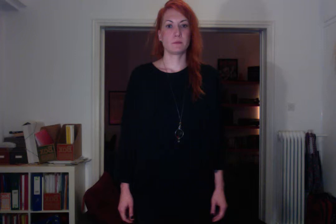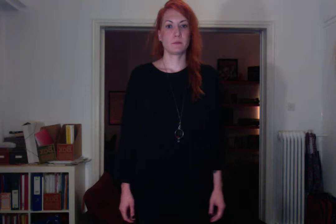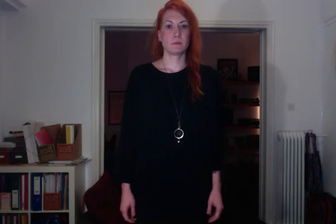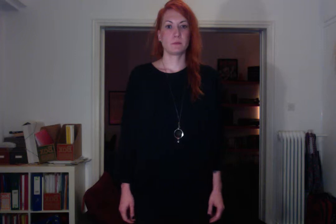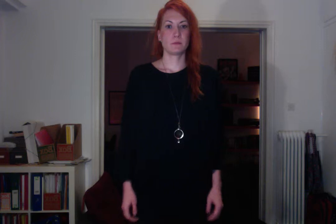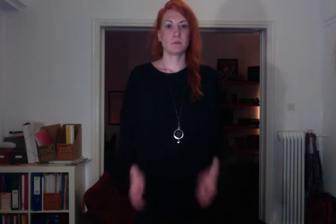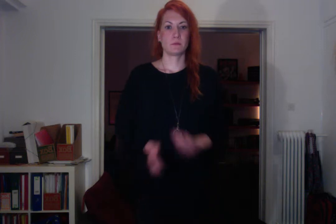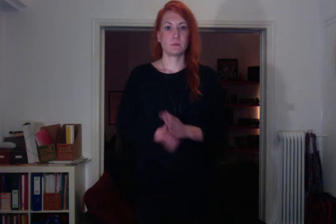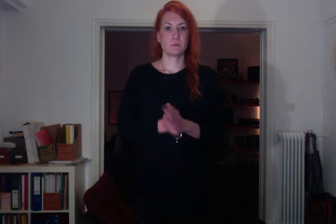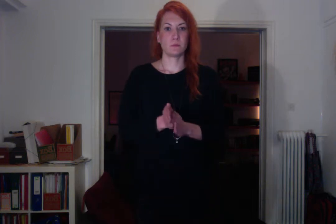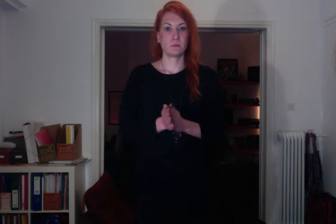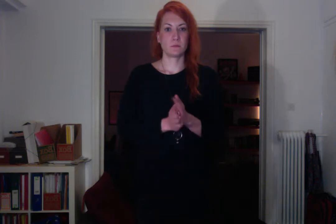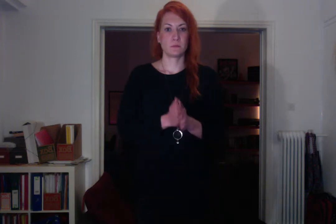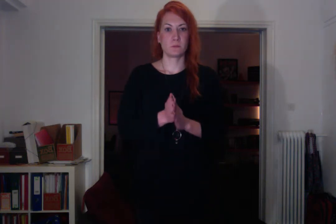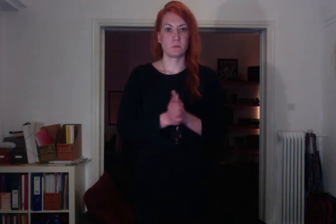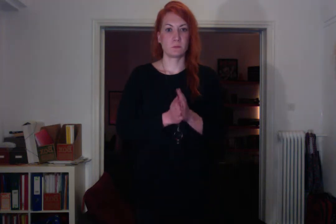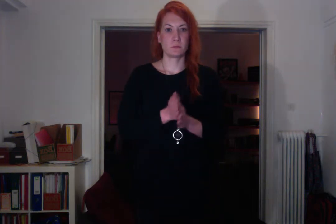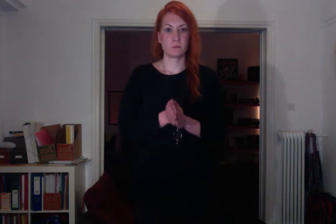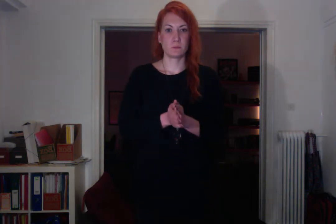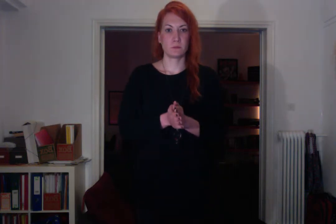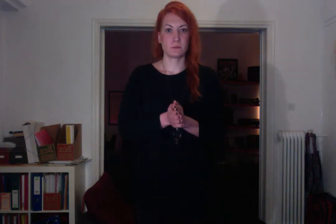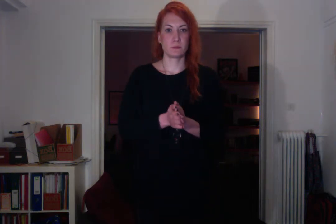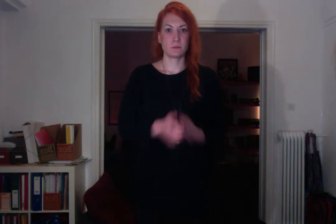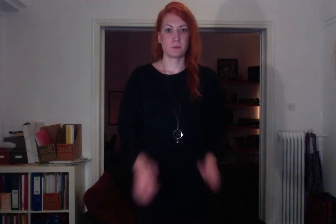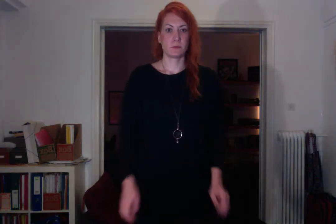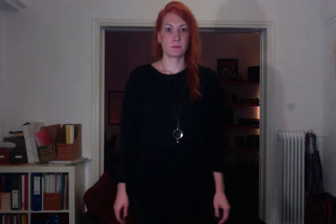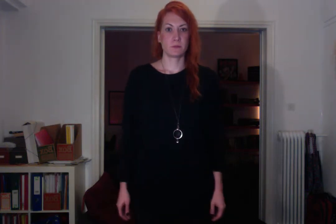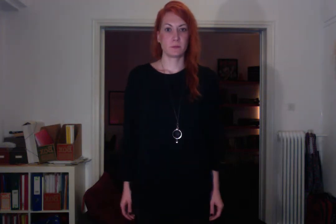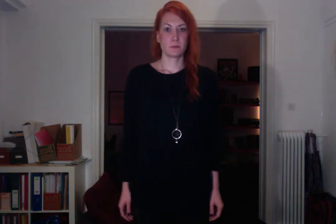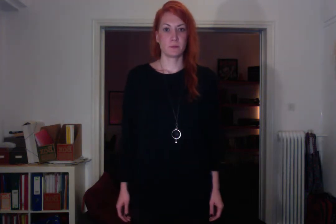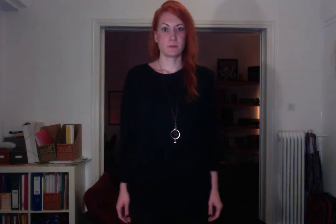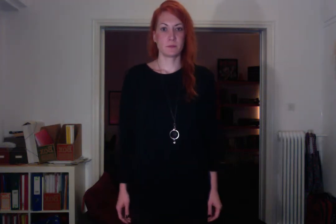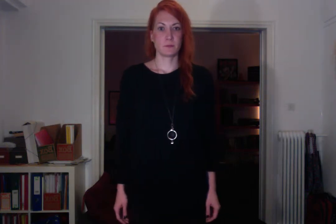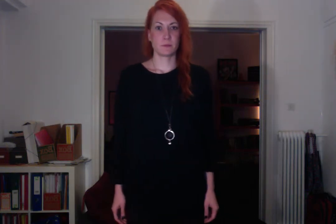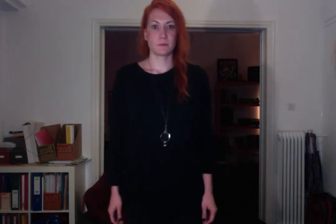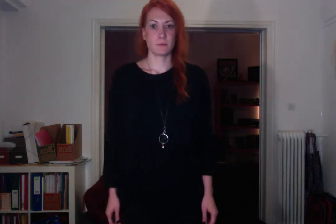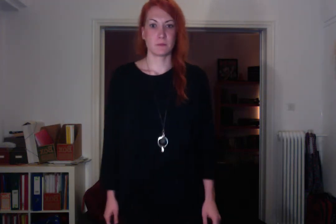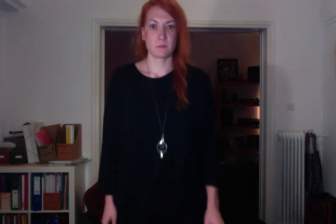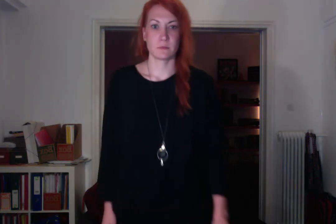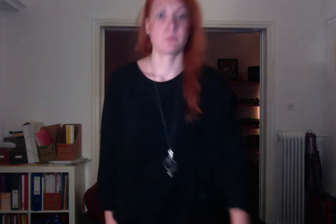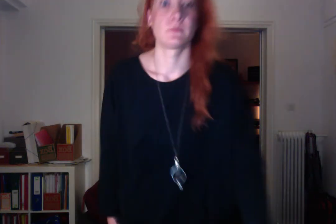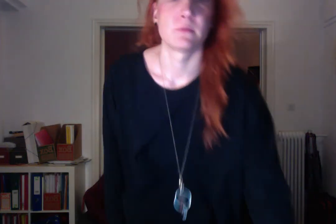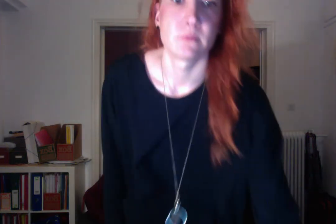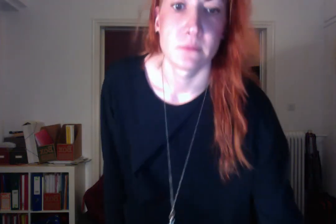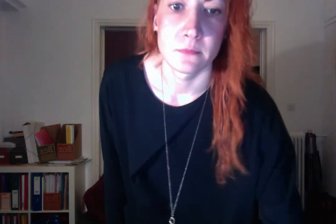Cream